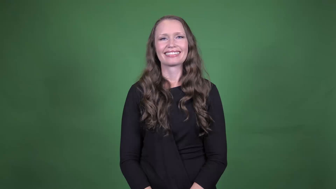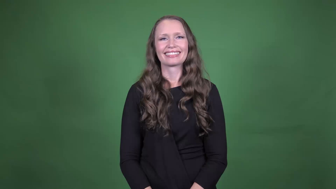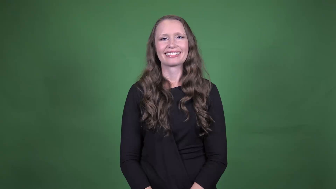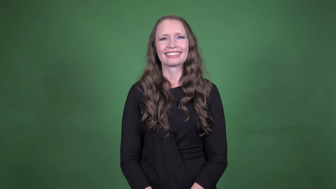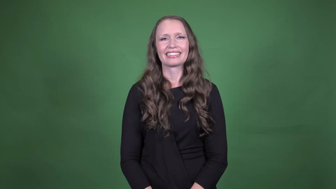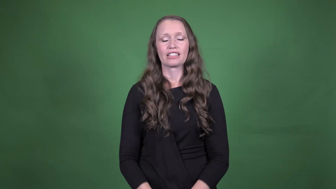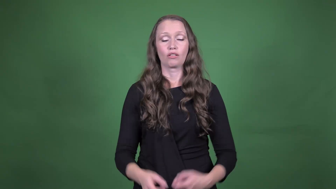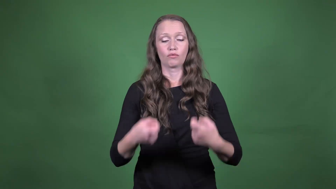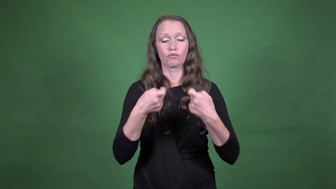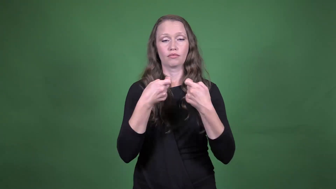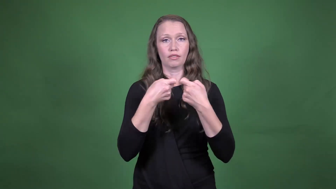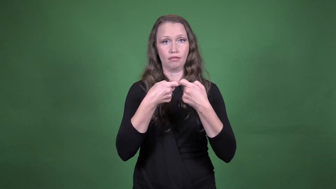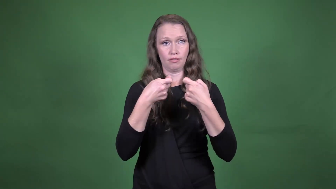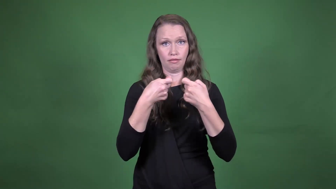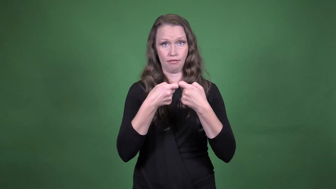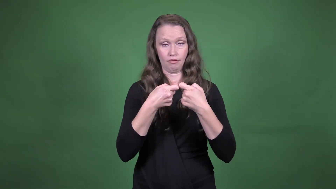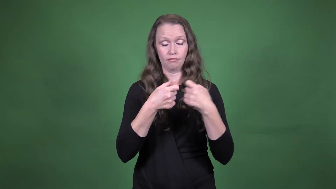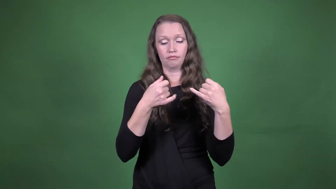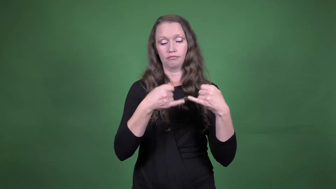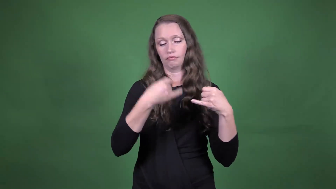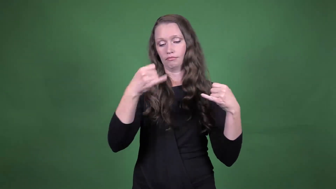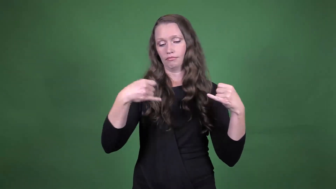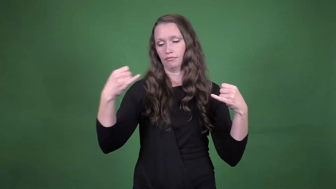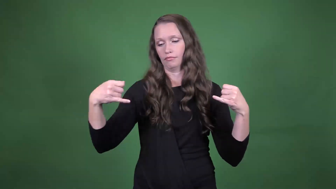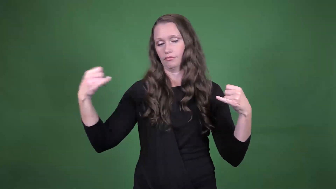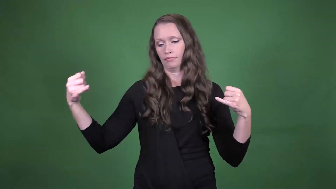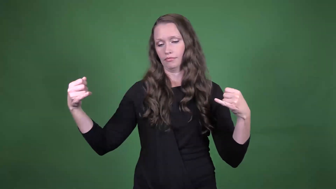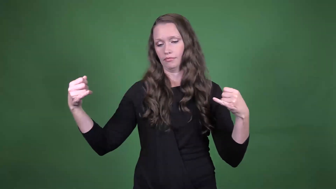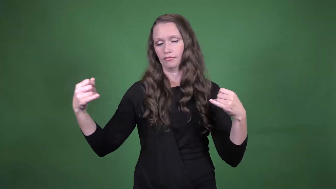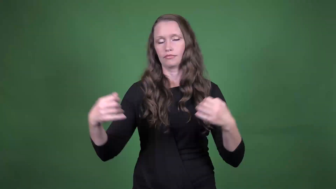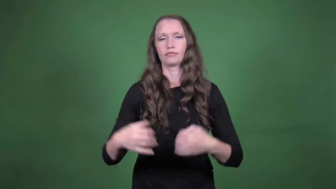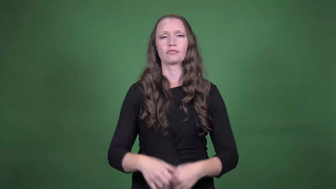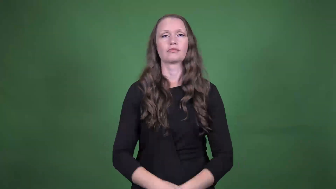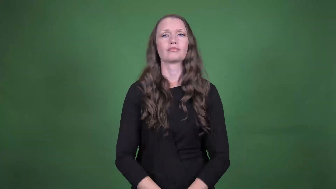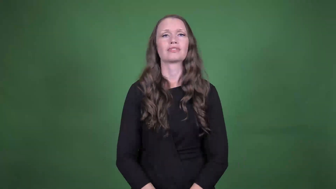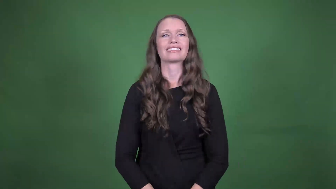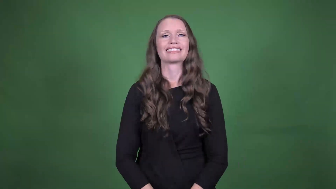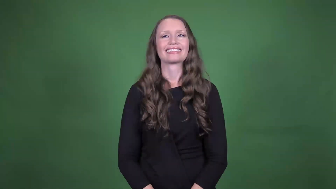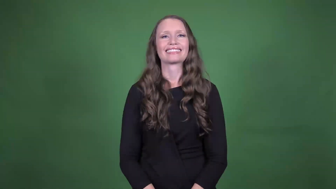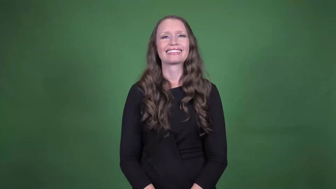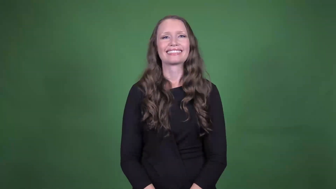electric cord